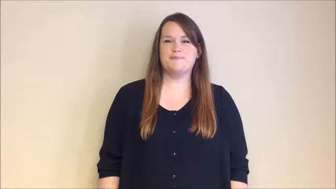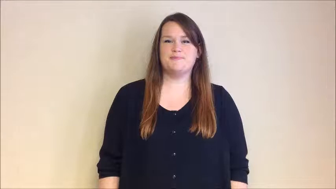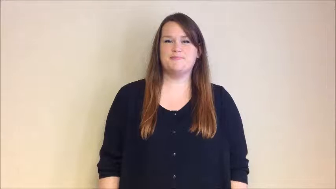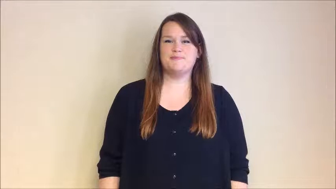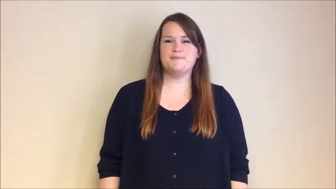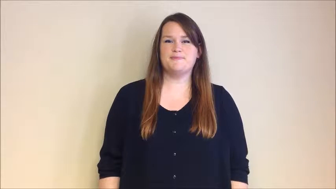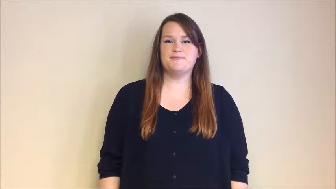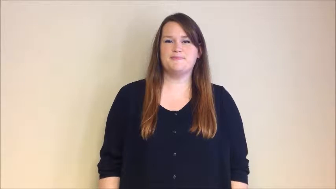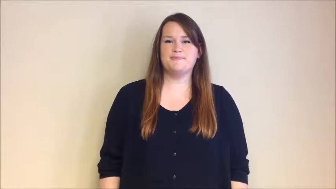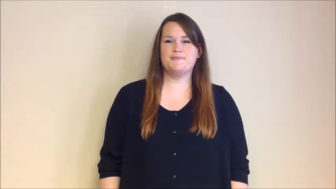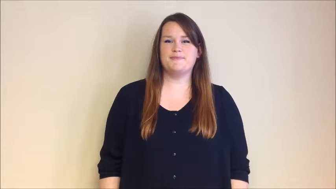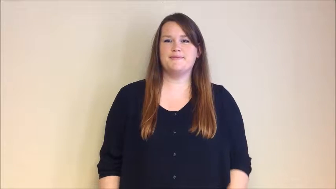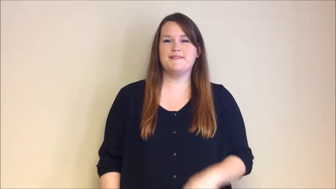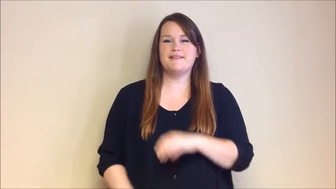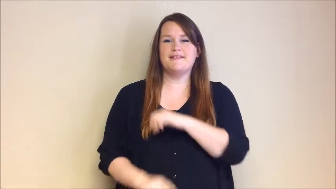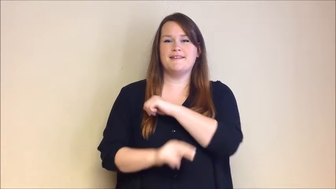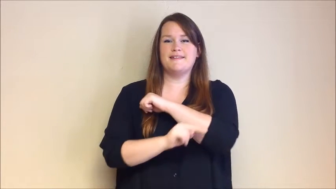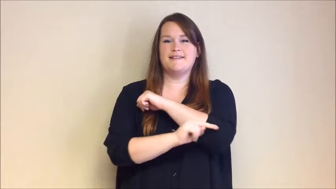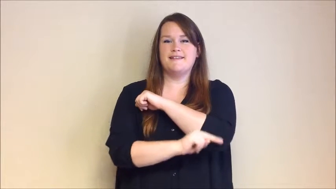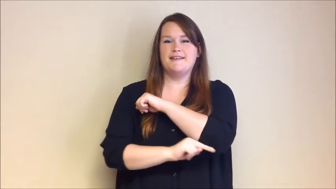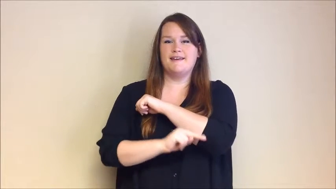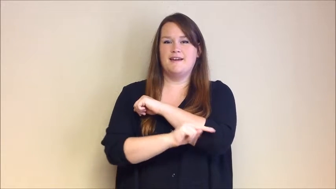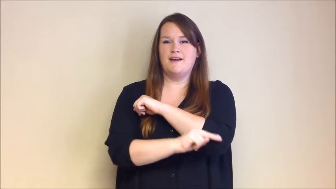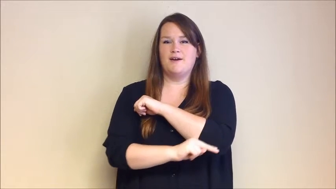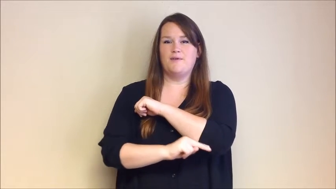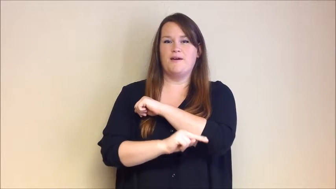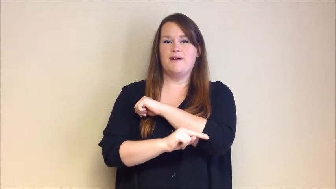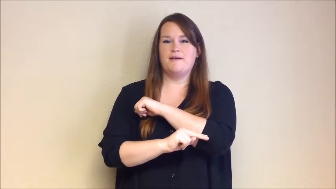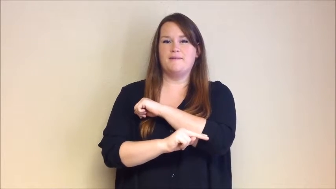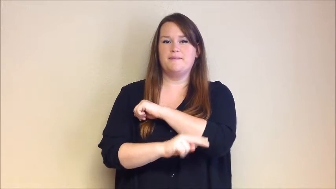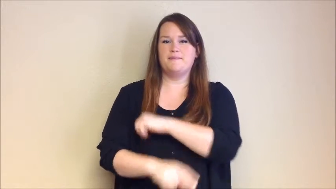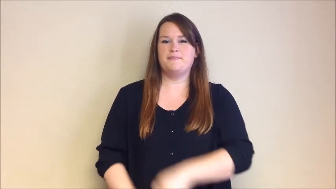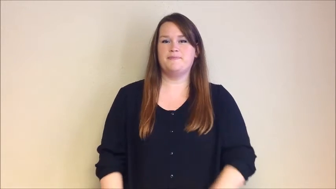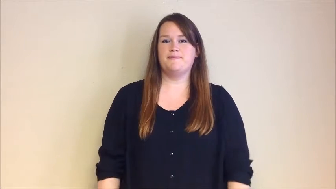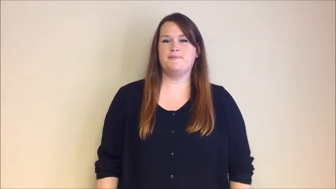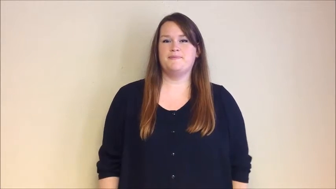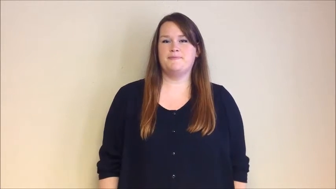Nicaragua